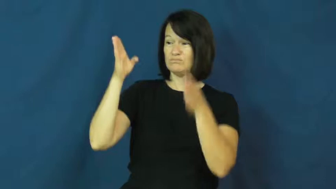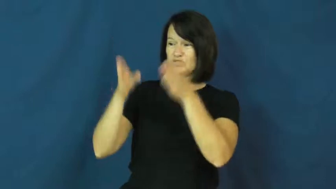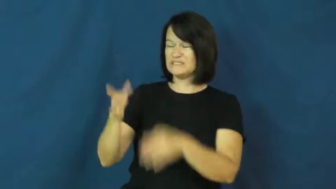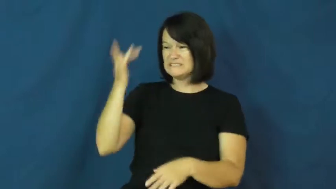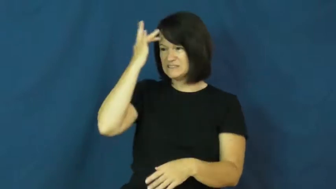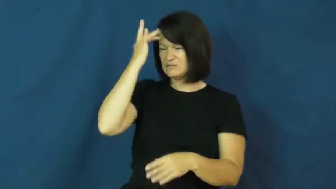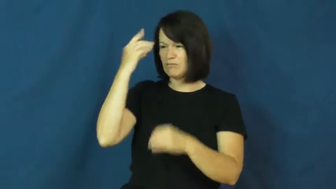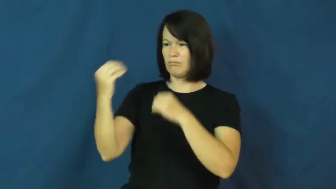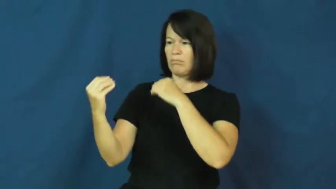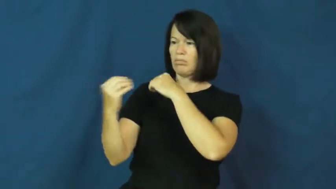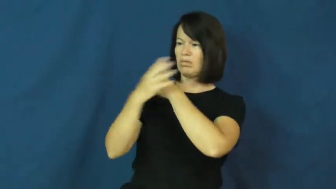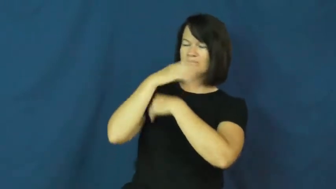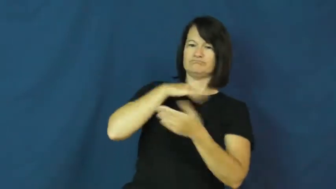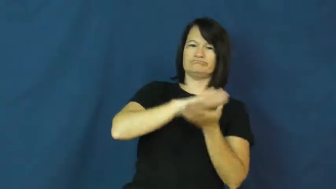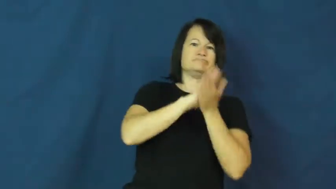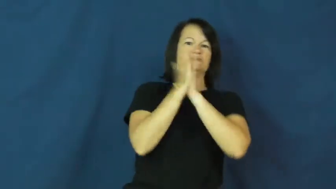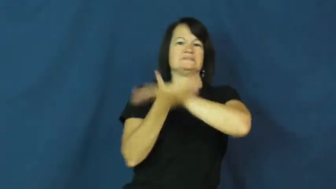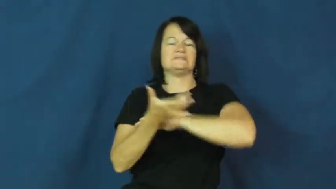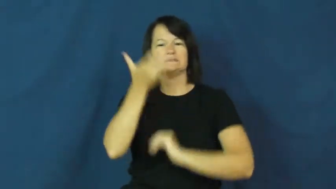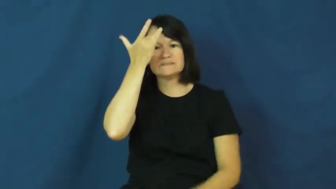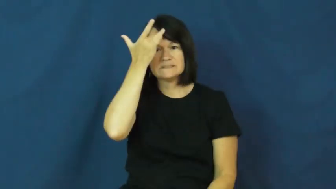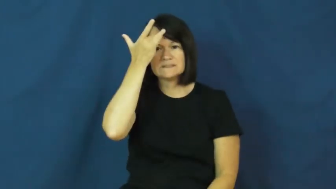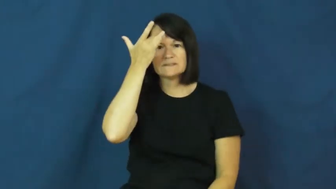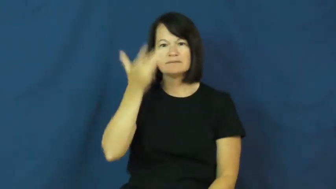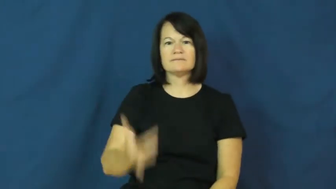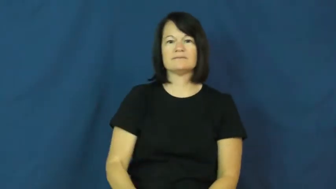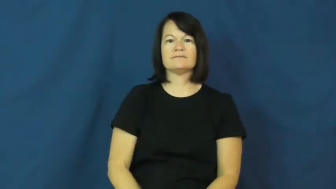catch,acquire,contract,come down with-sick